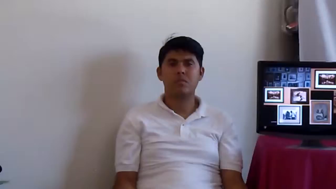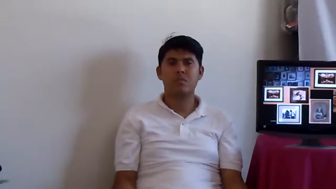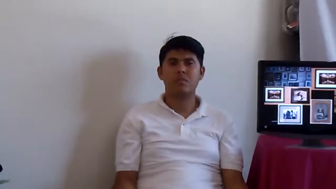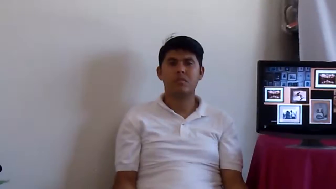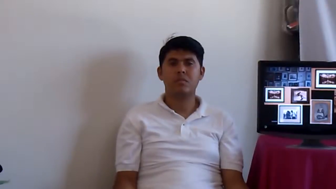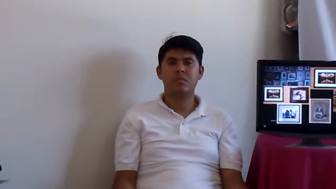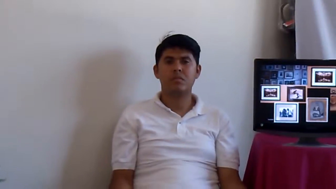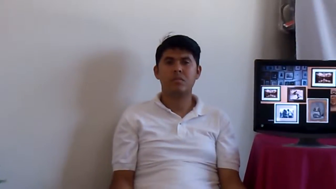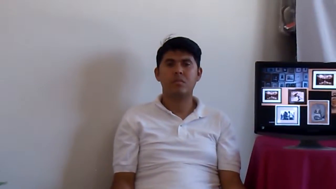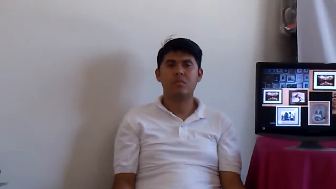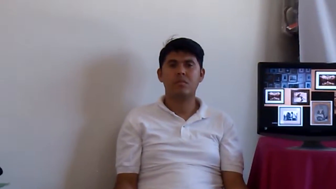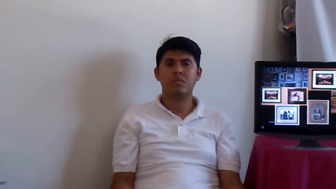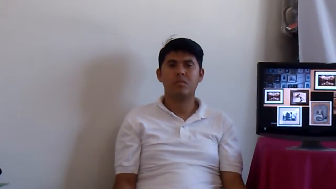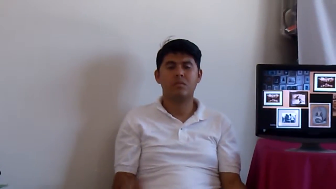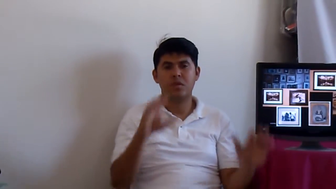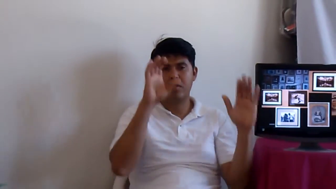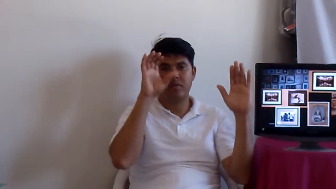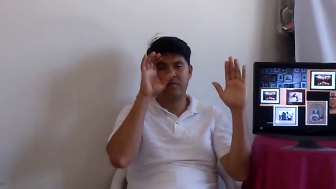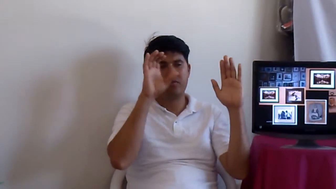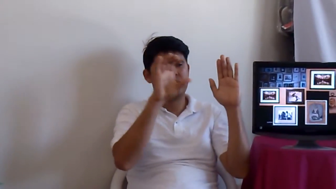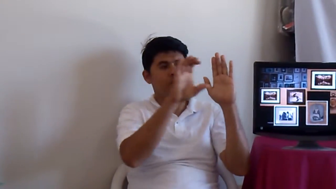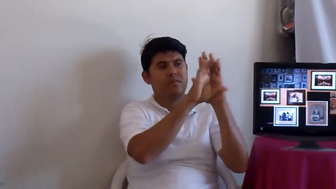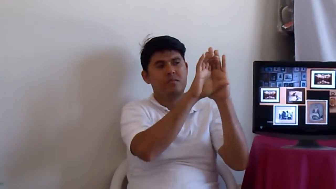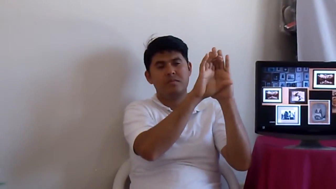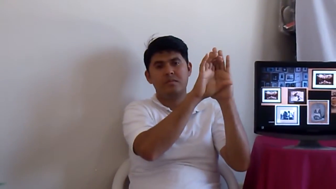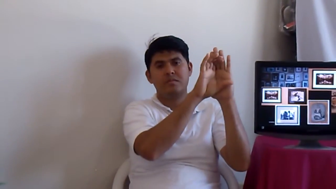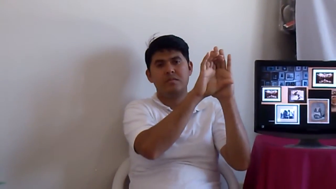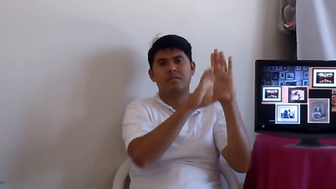photograph